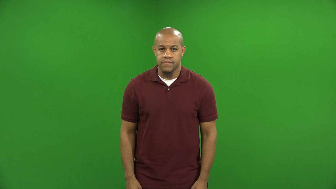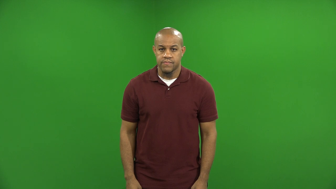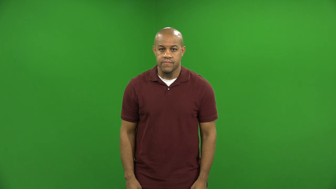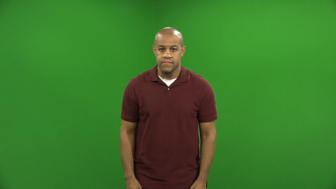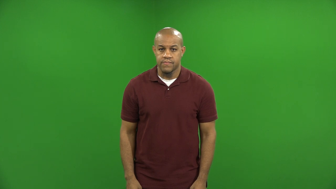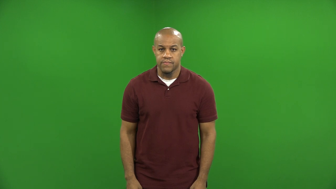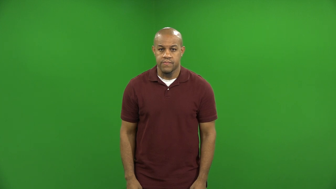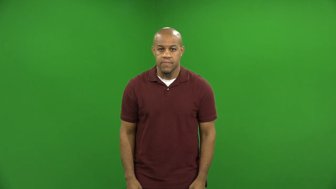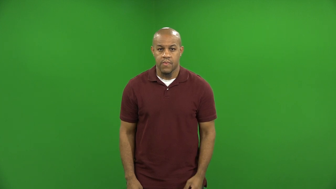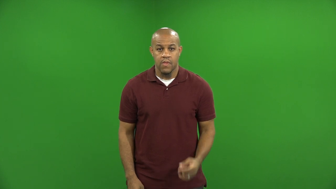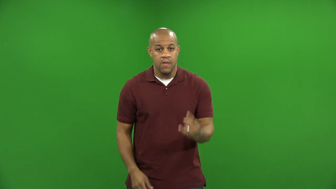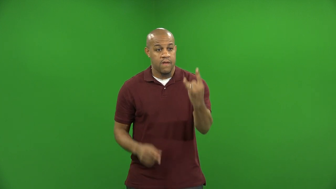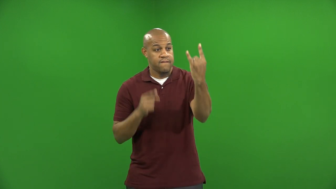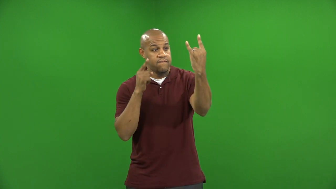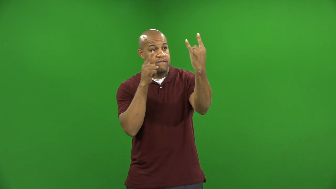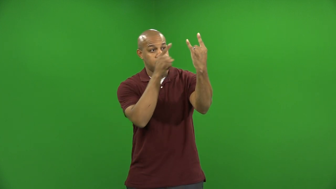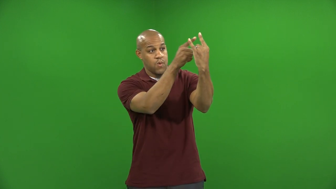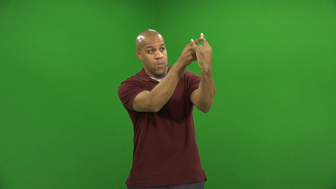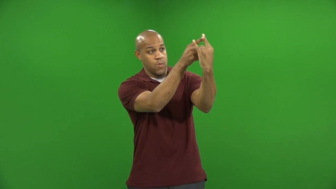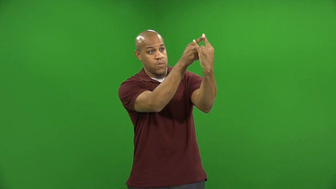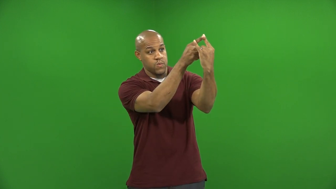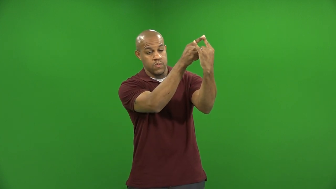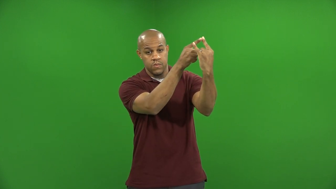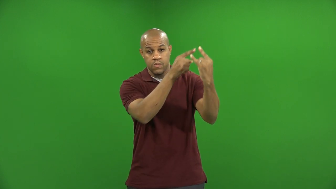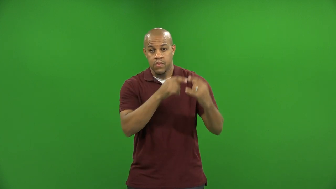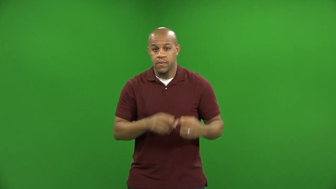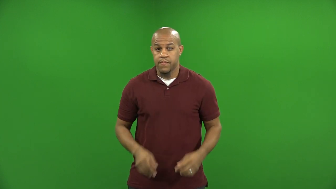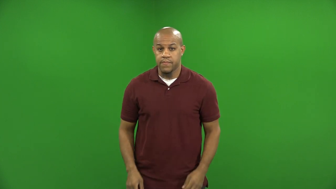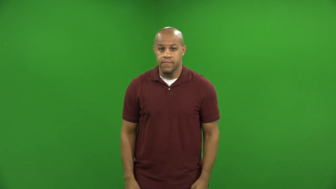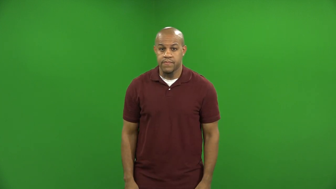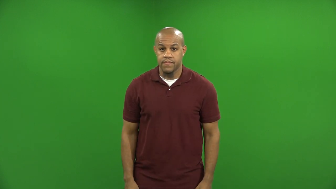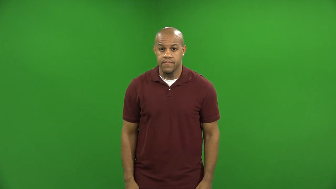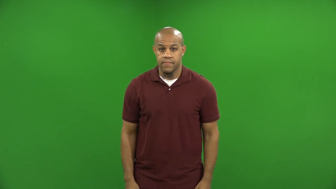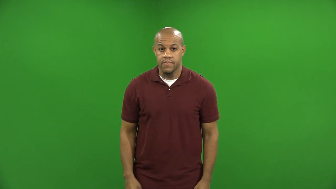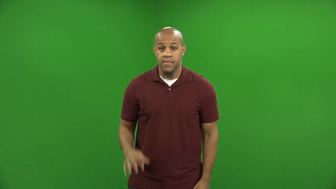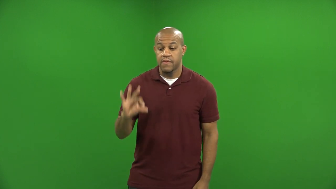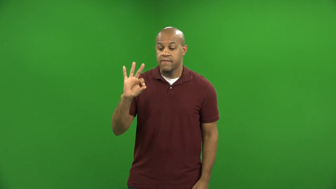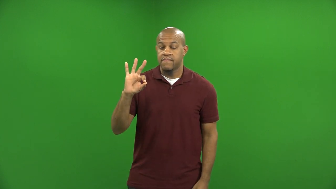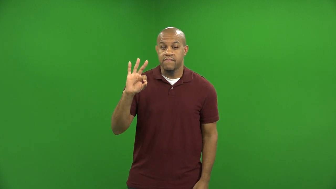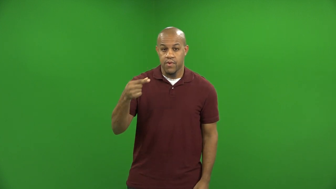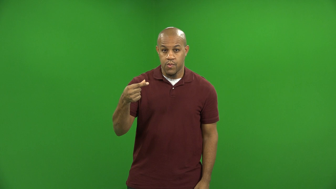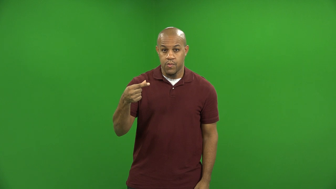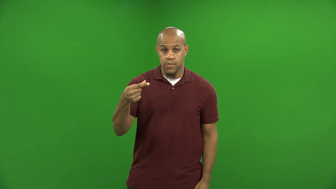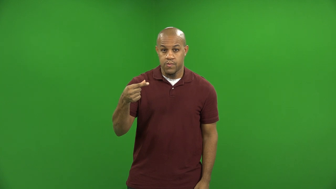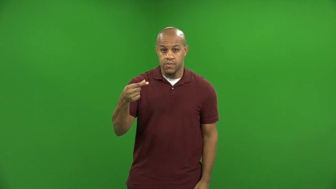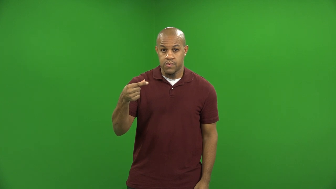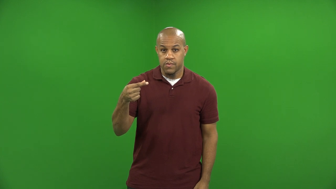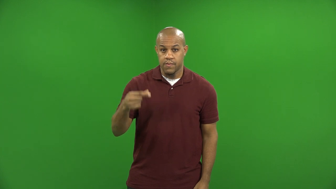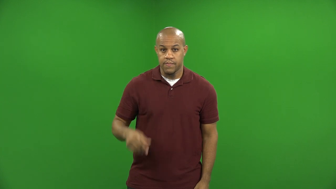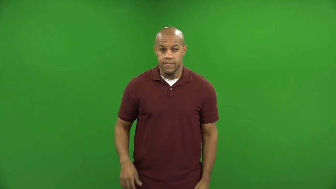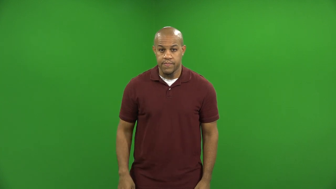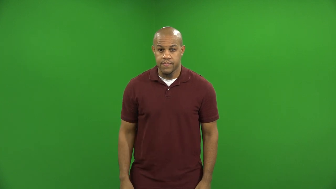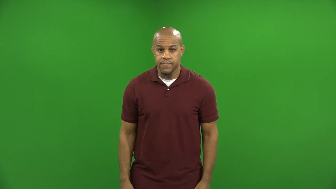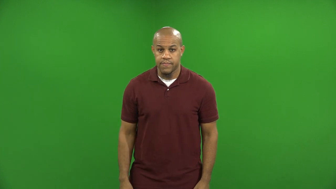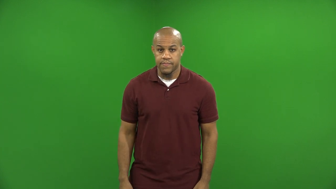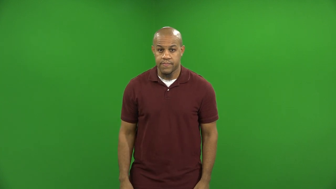Field goal